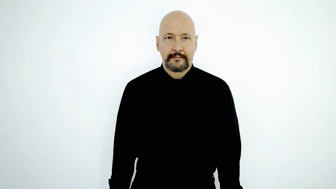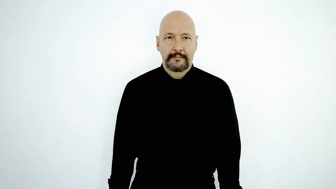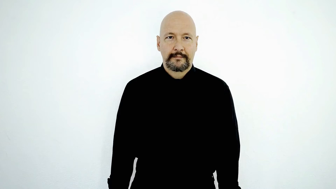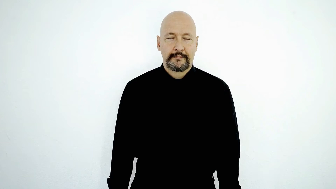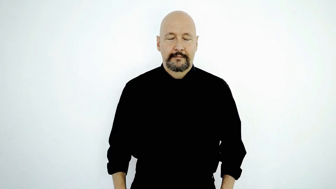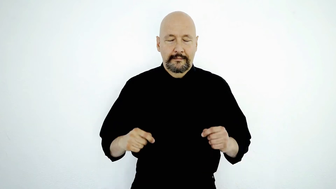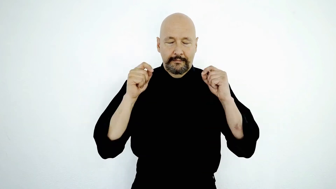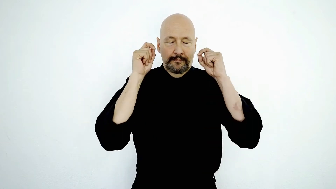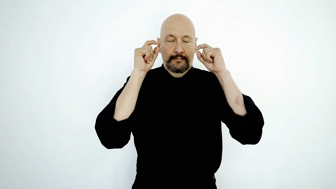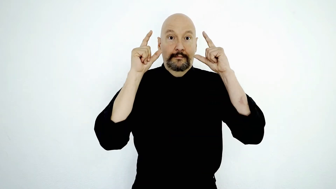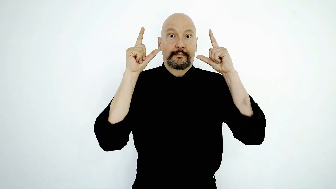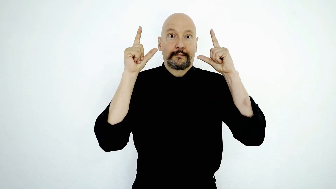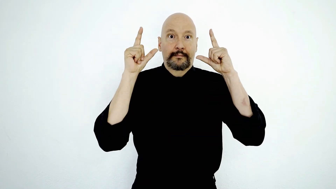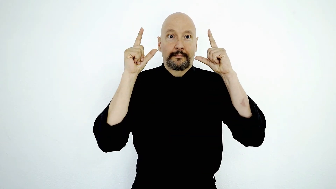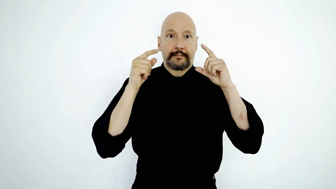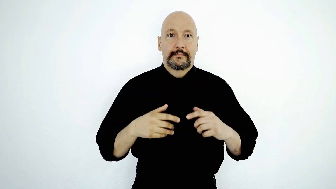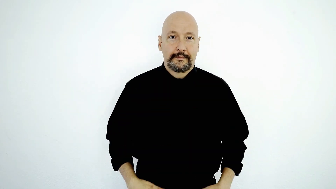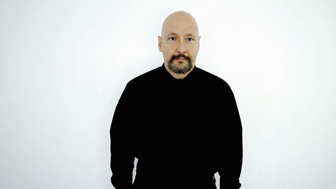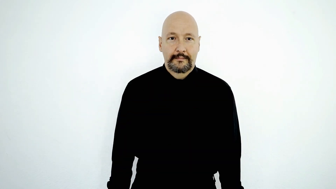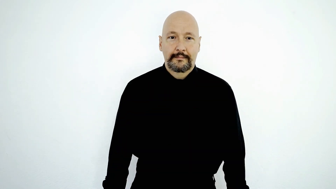WAKE-UP